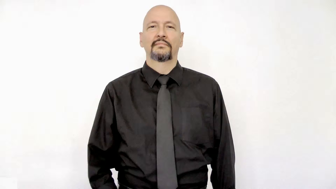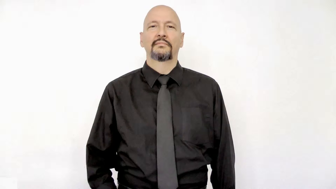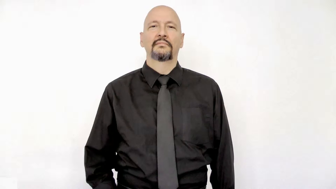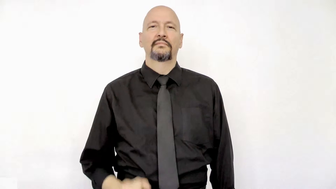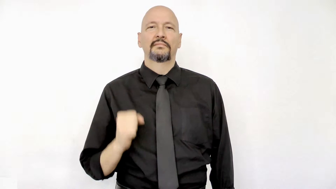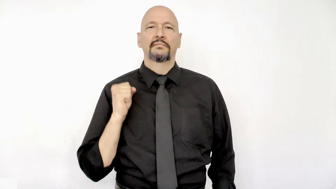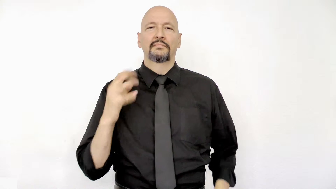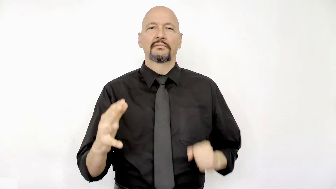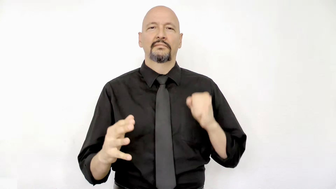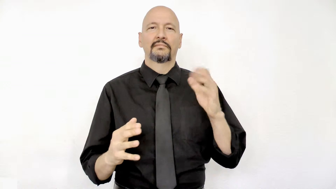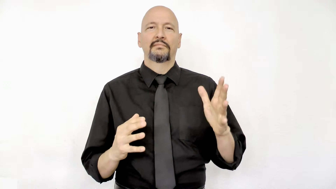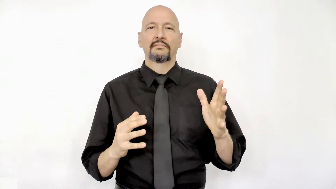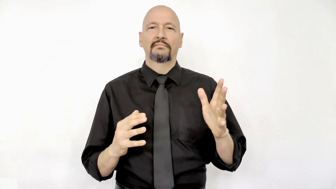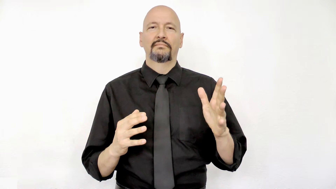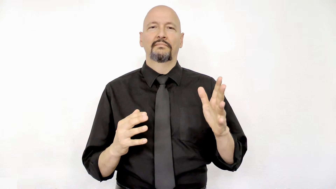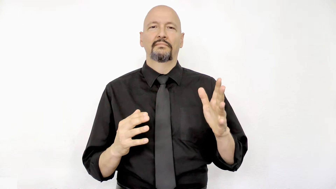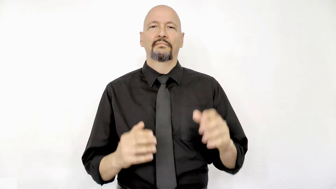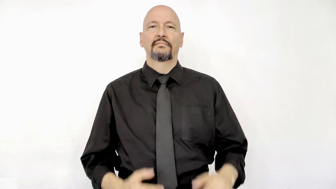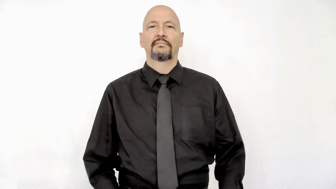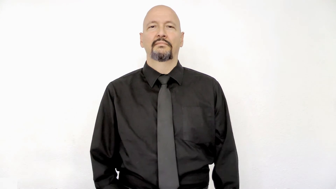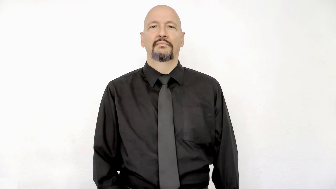sign signing version